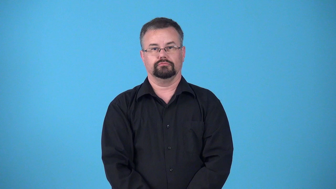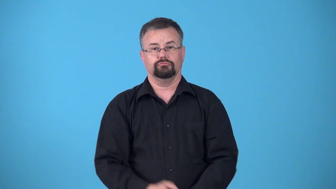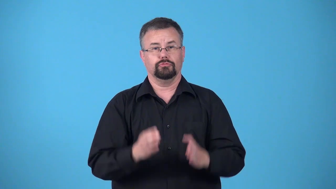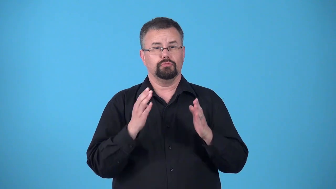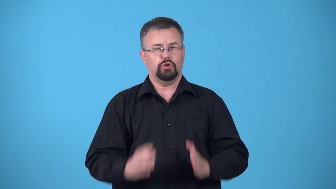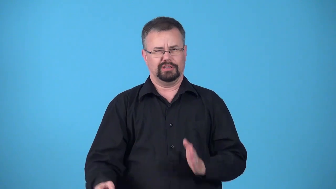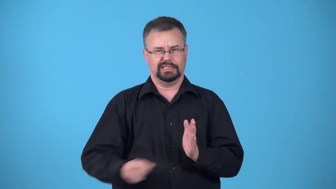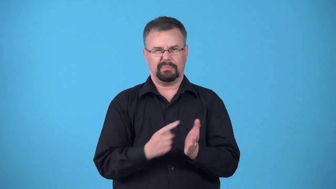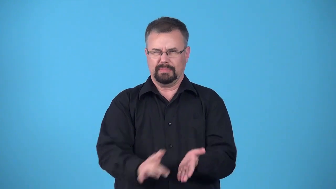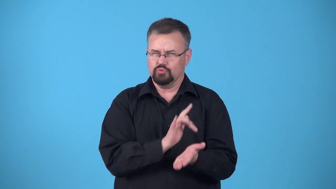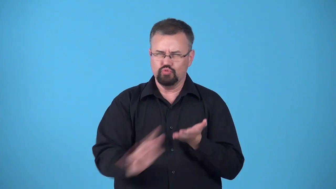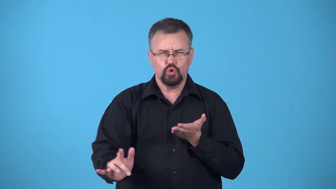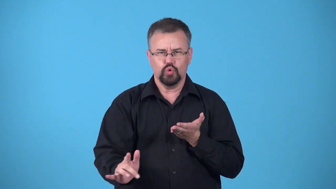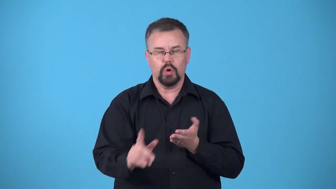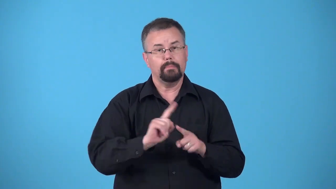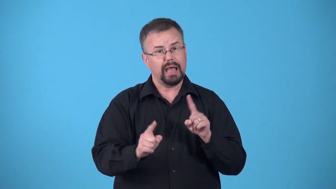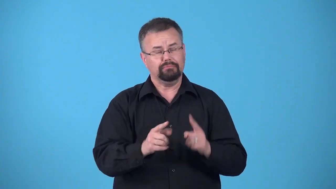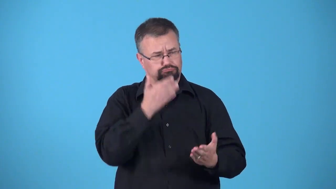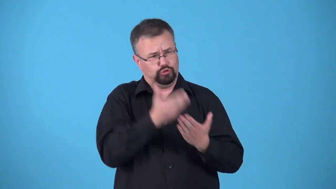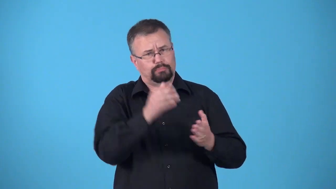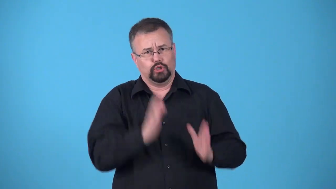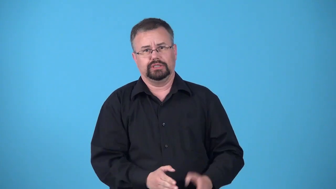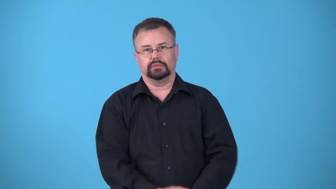rough diamond